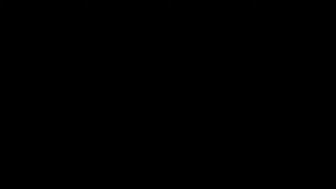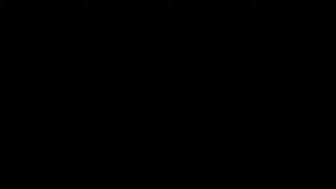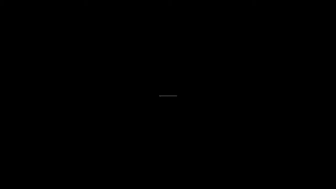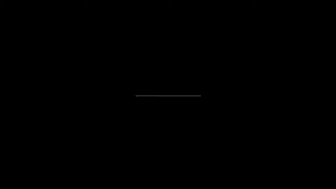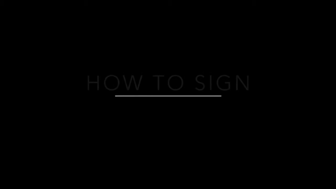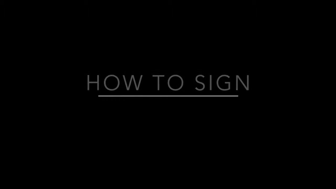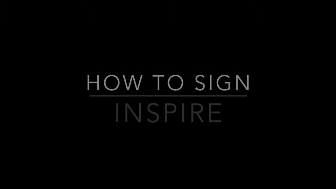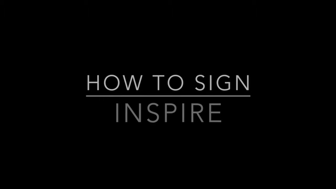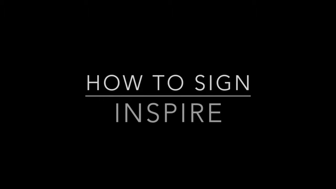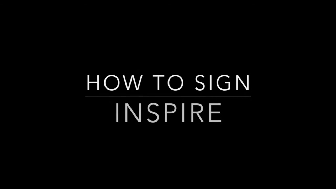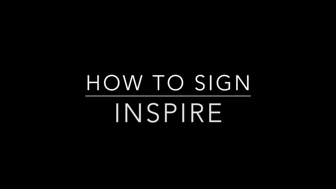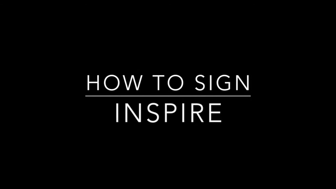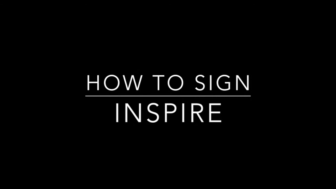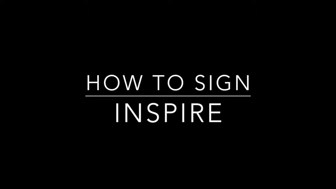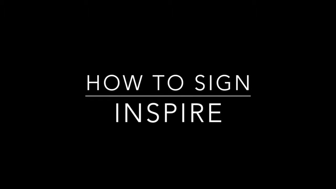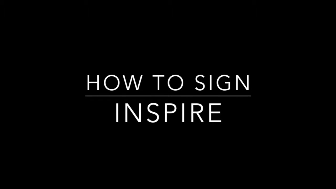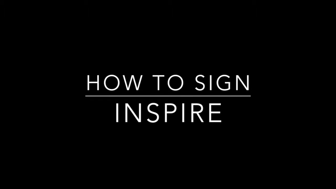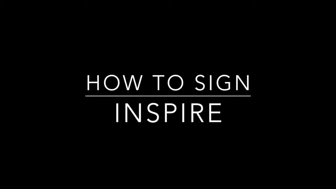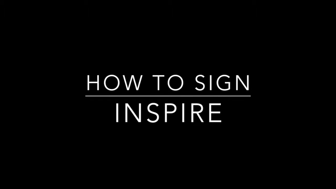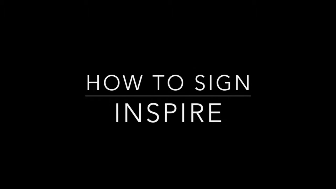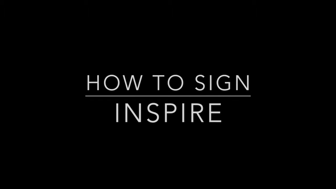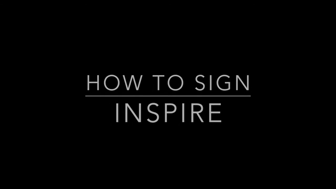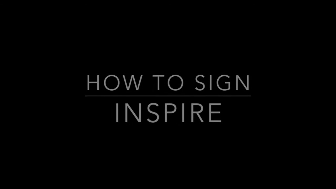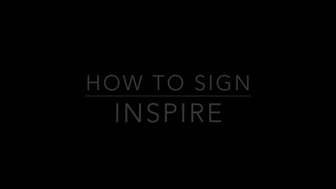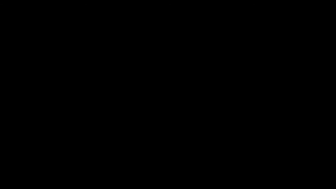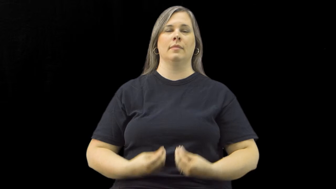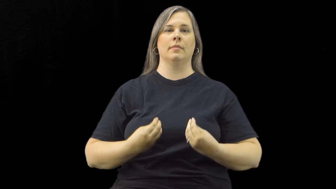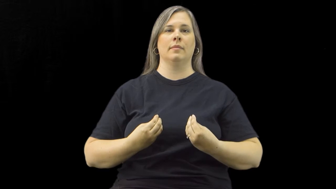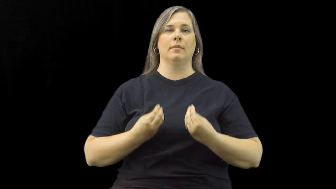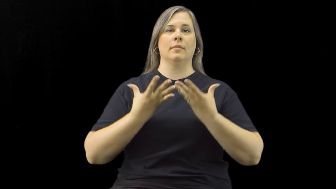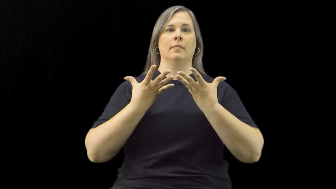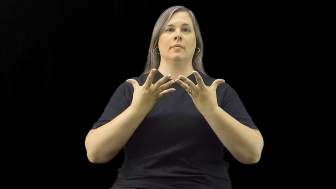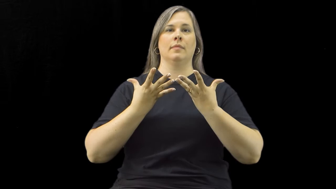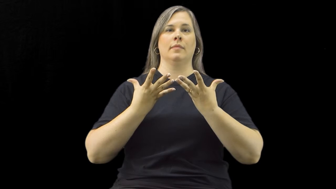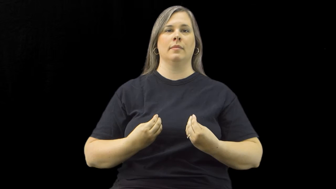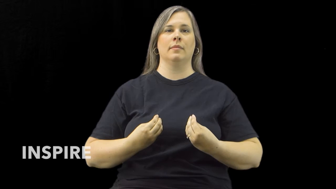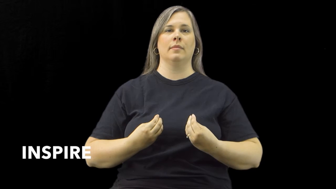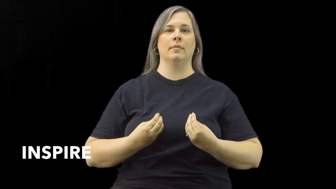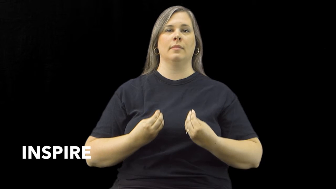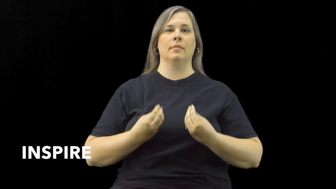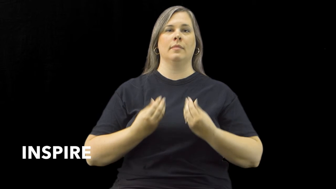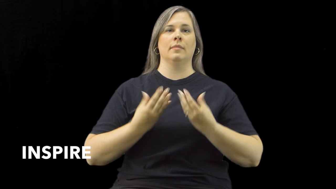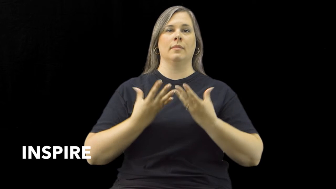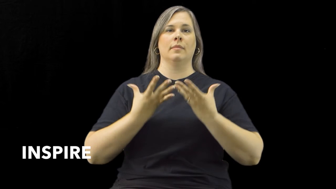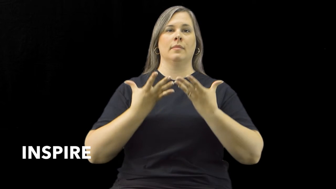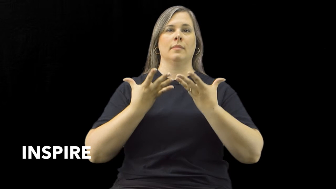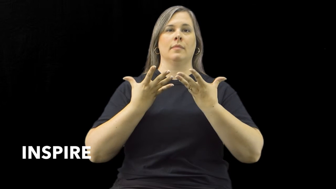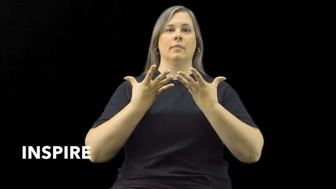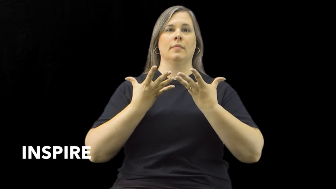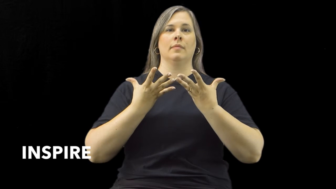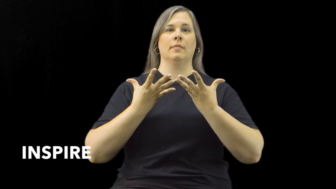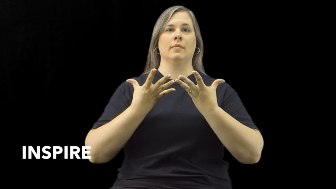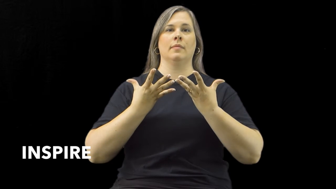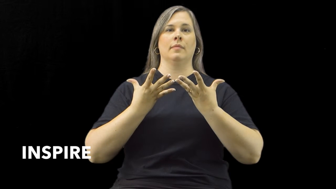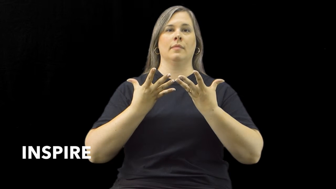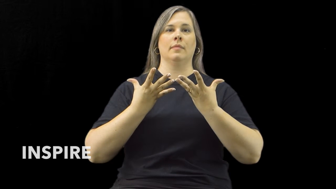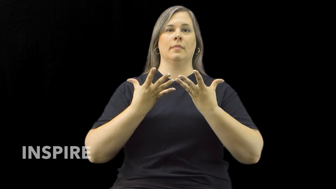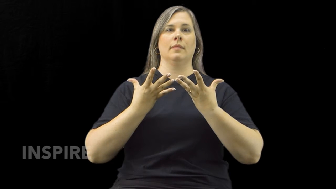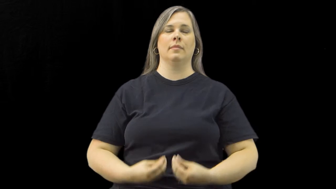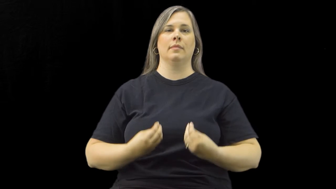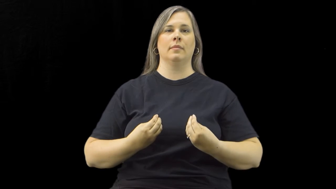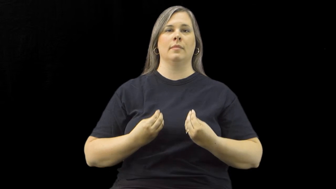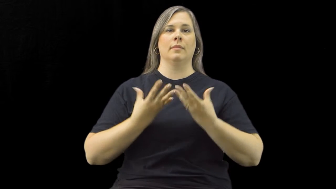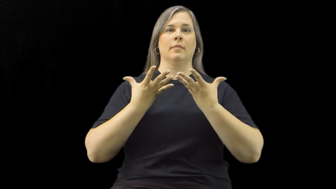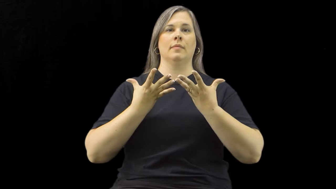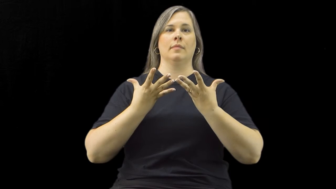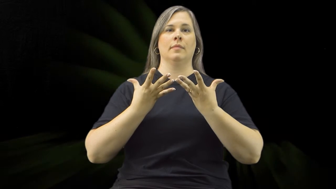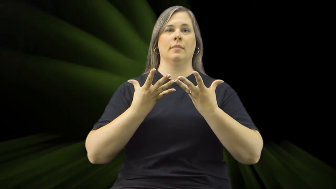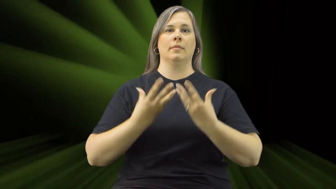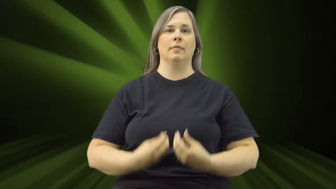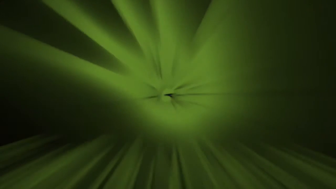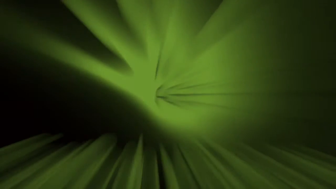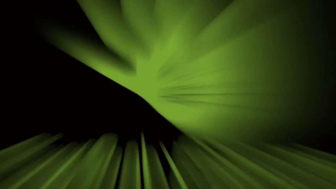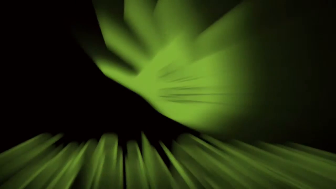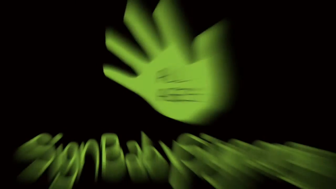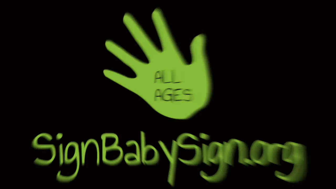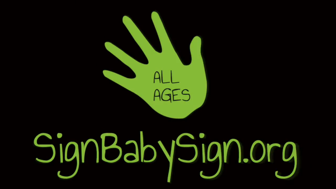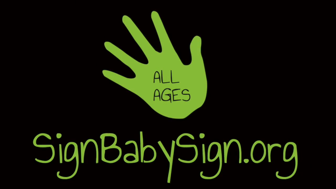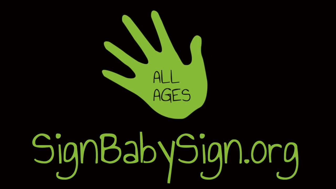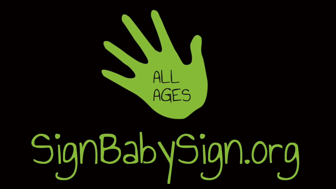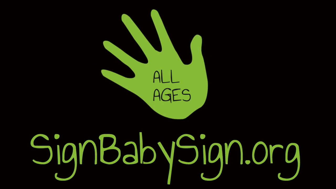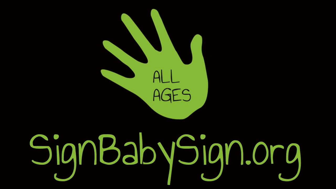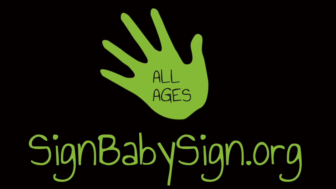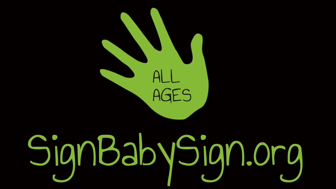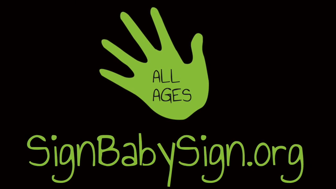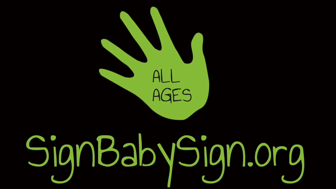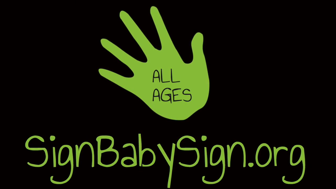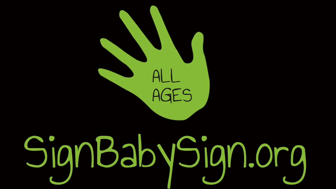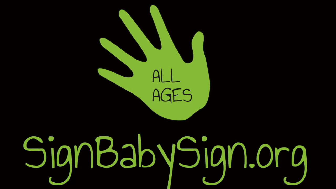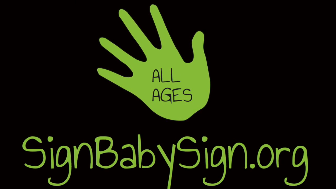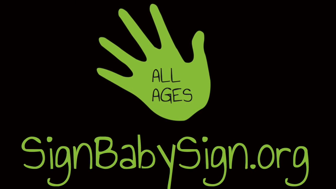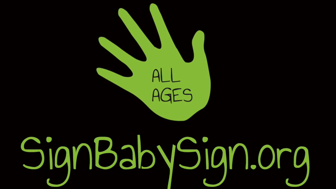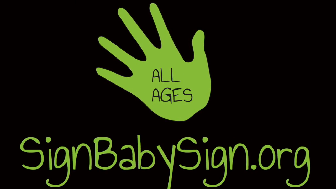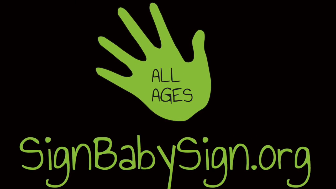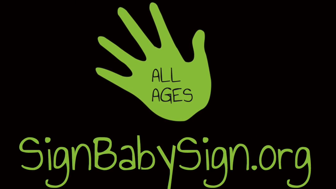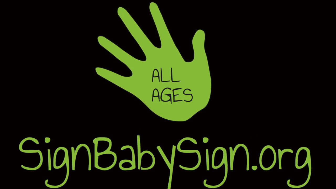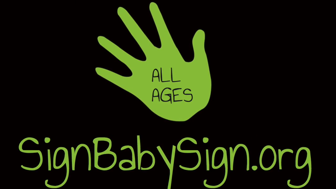Inspire